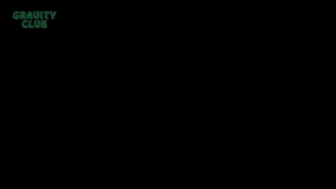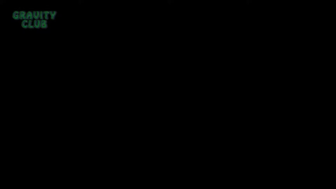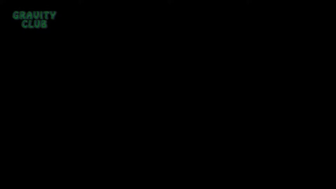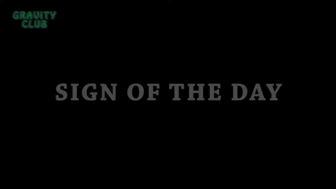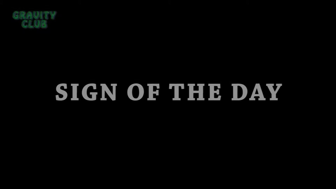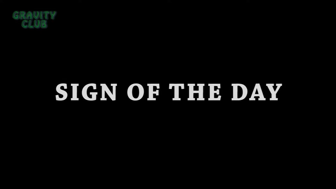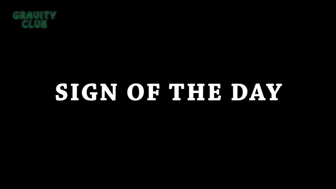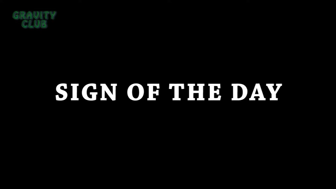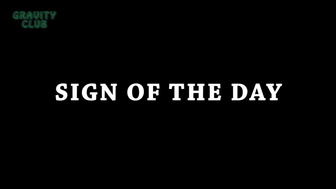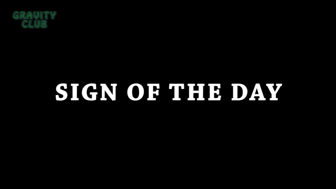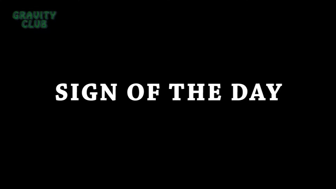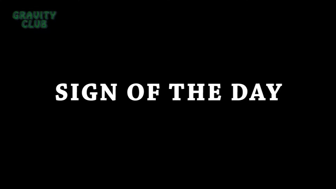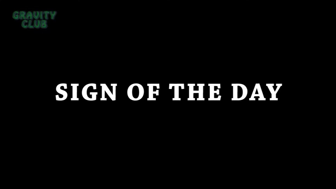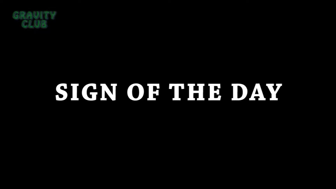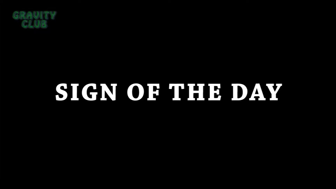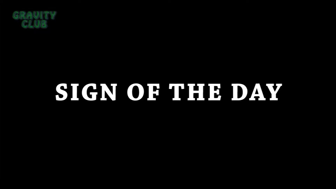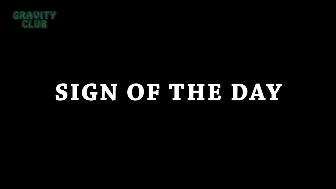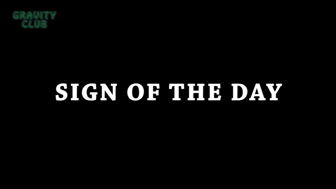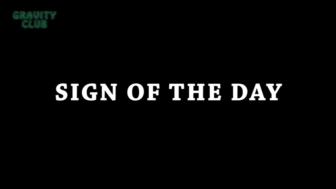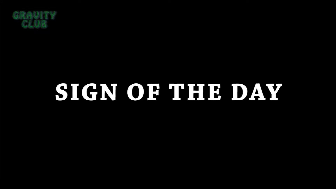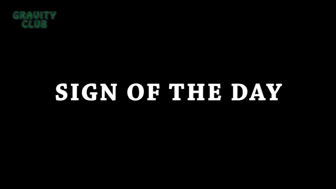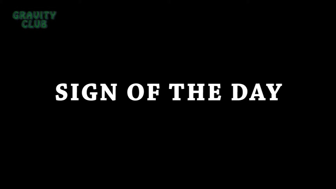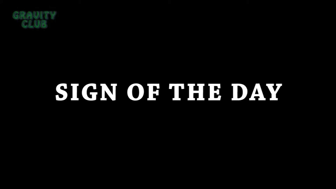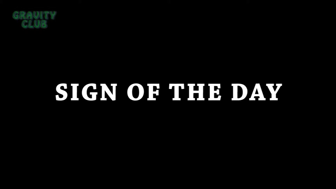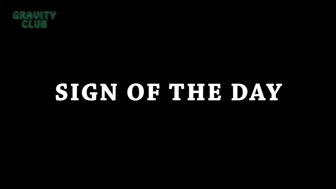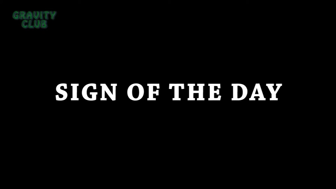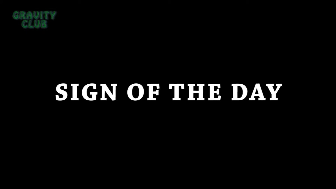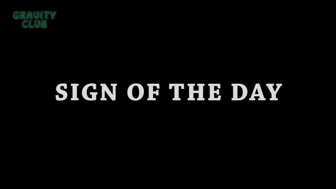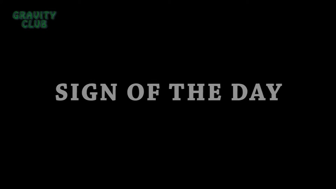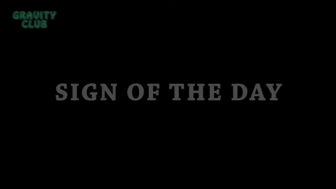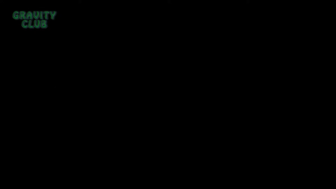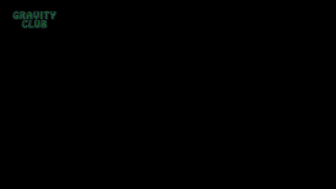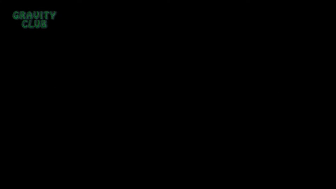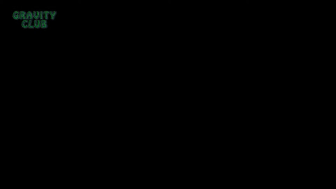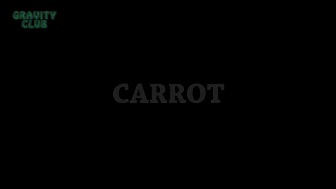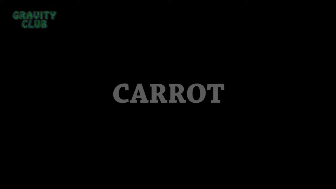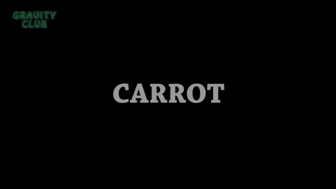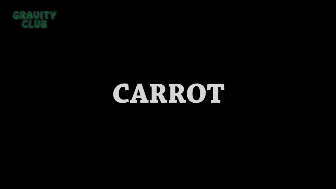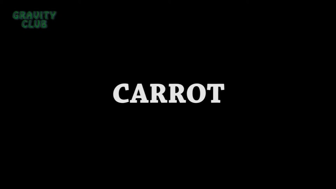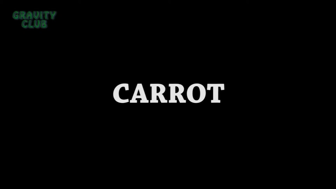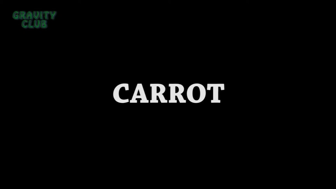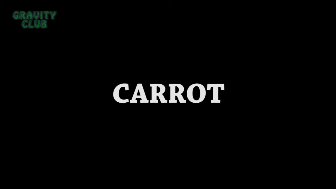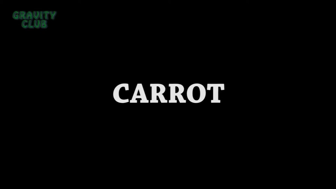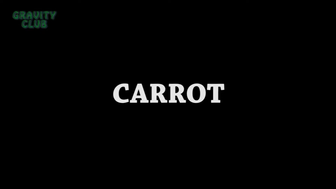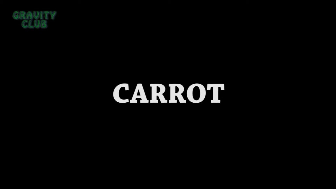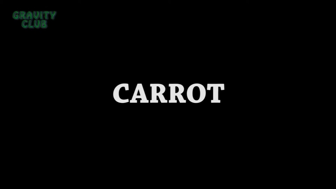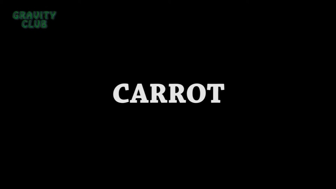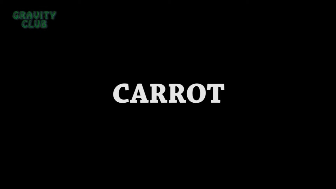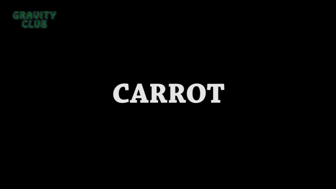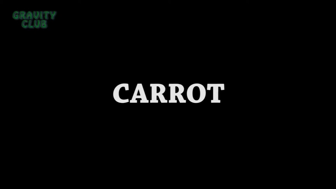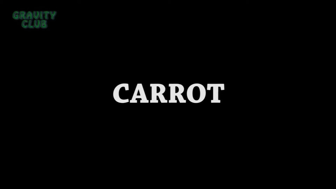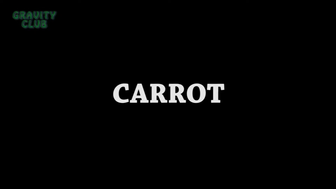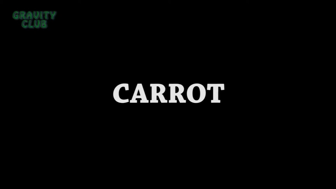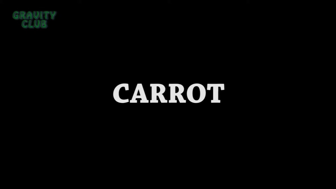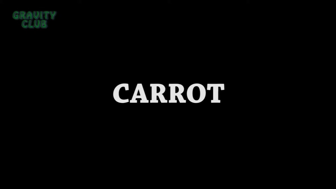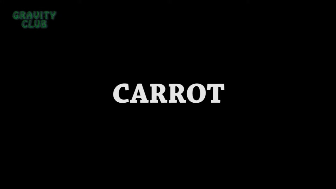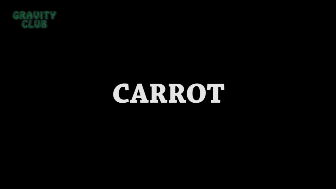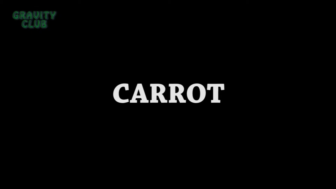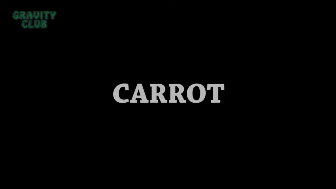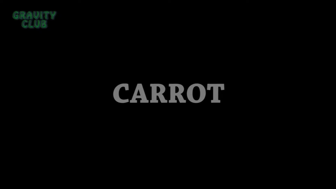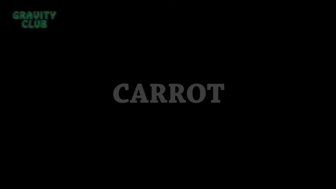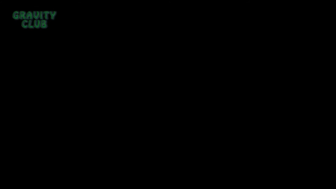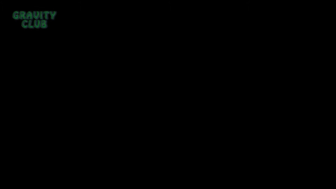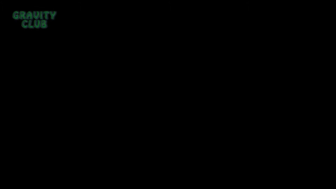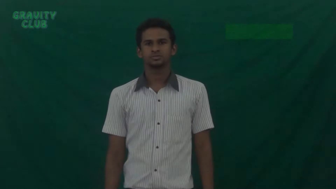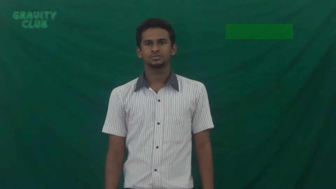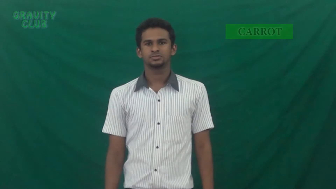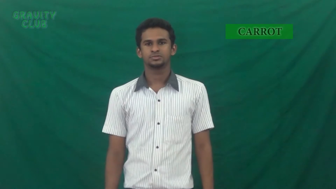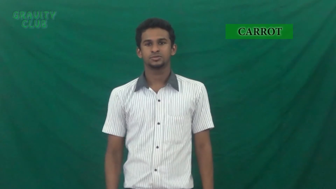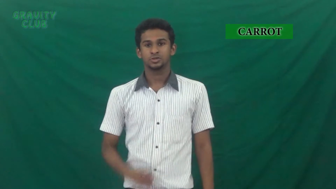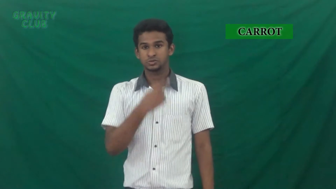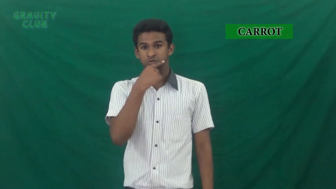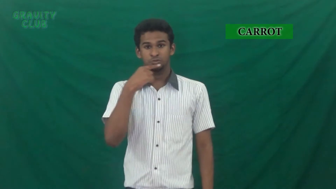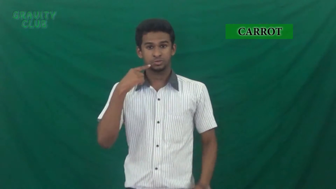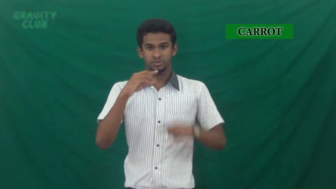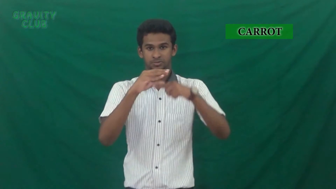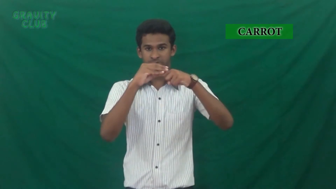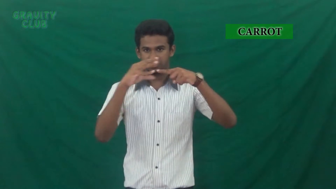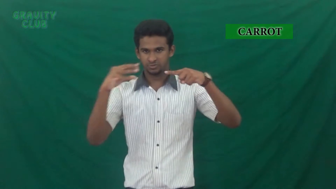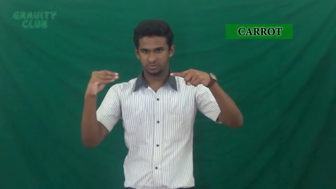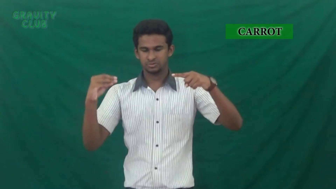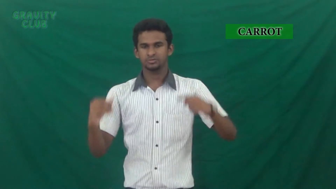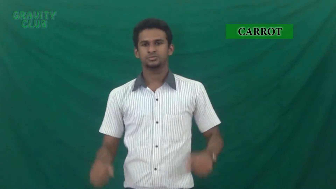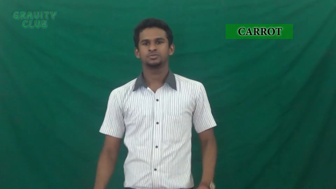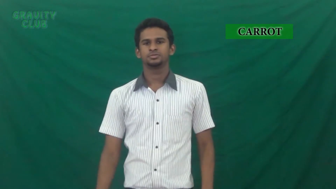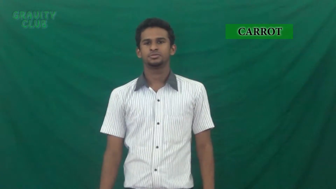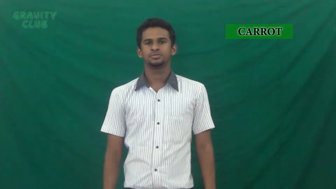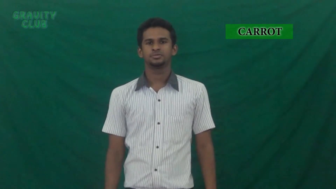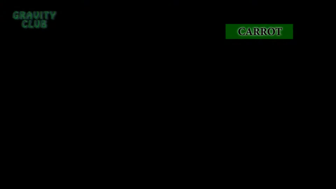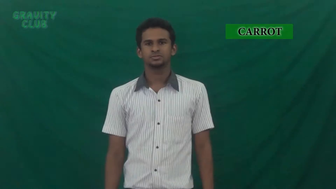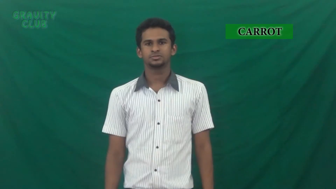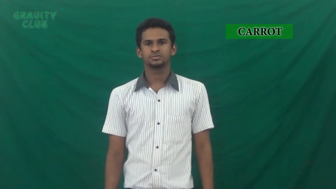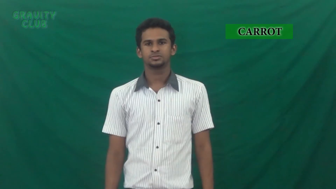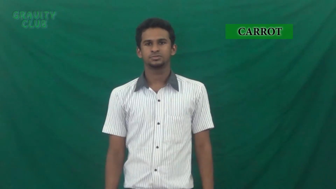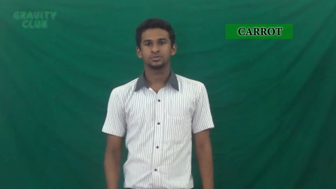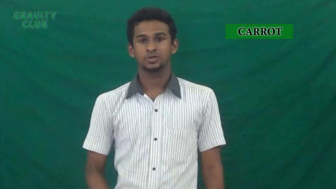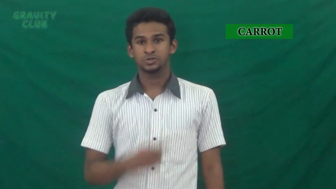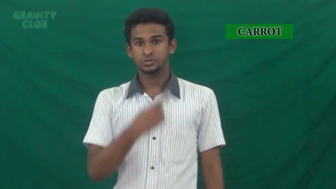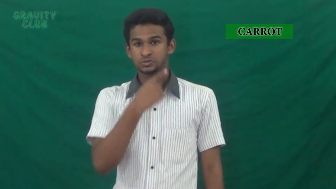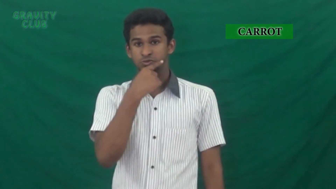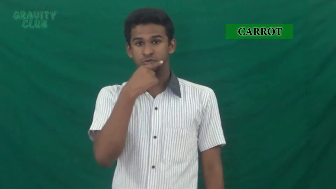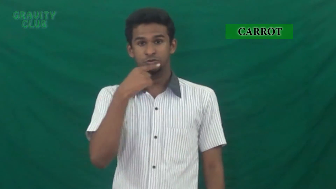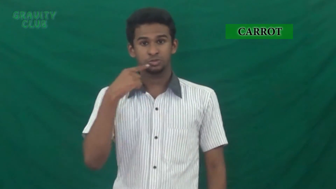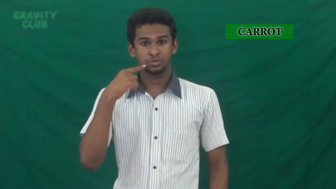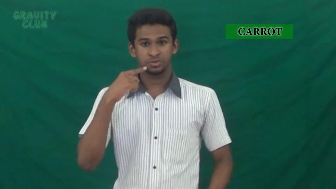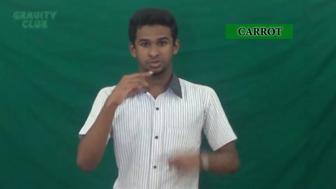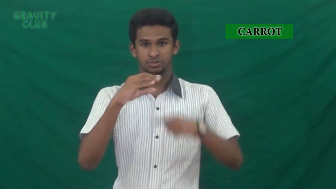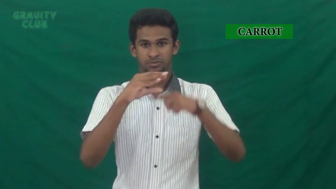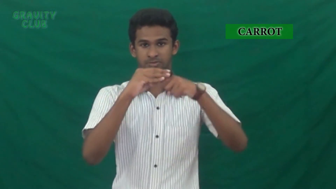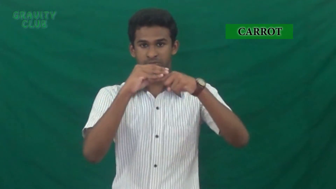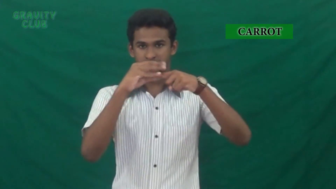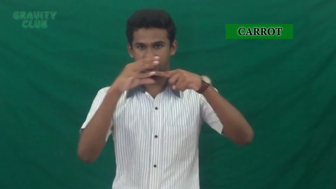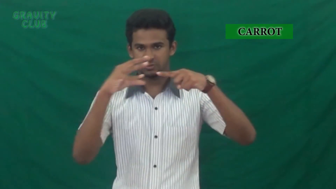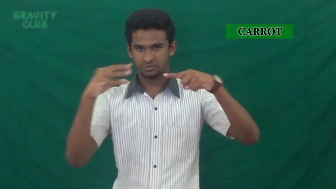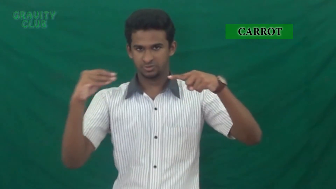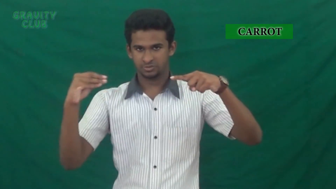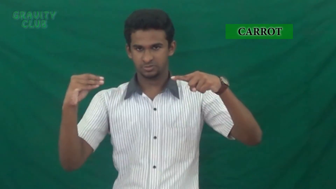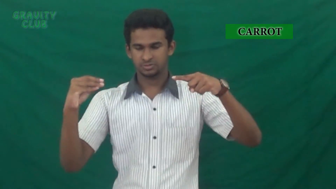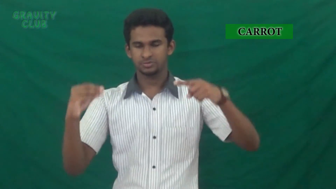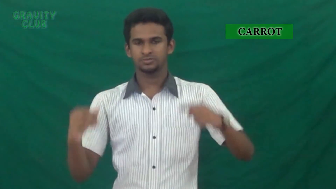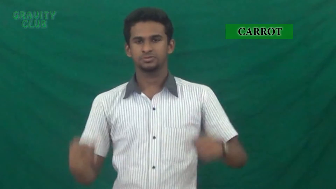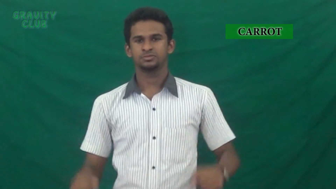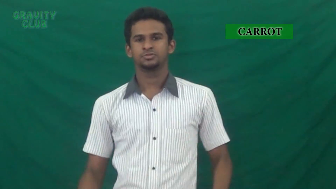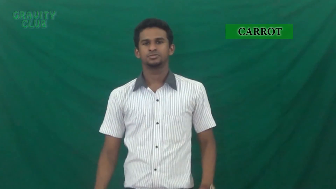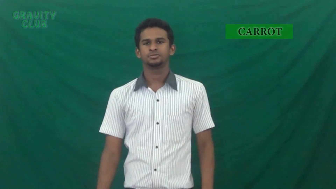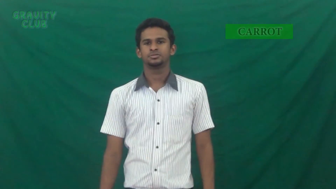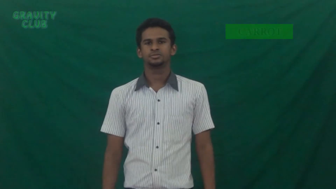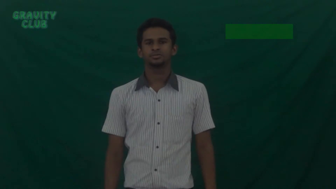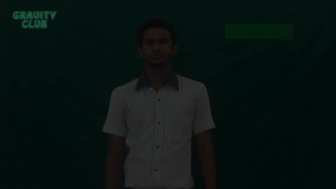Carrot